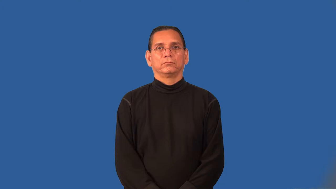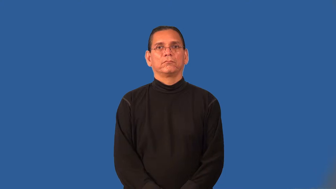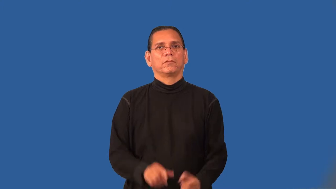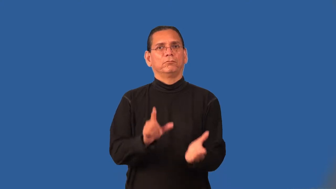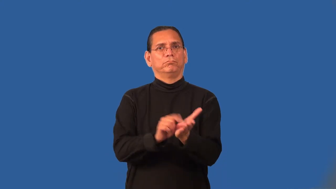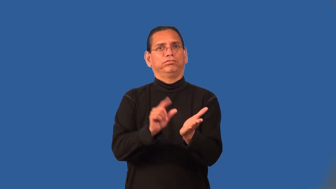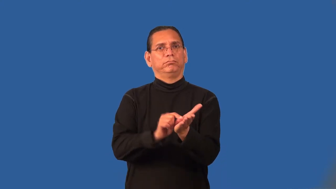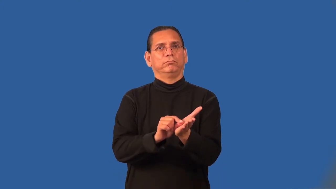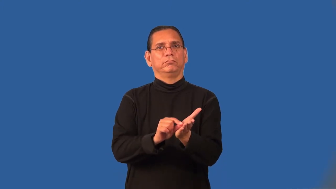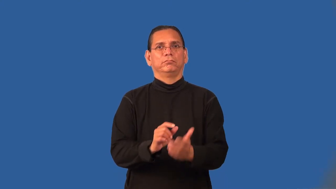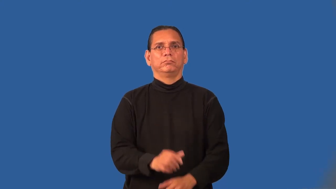press,news,media